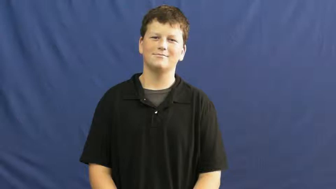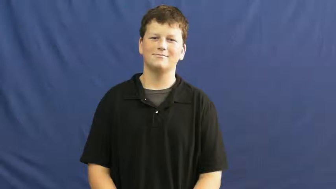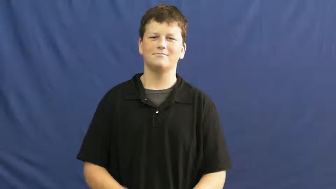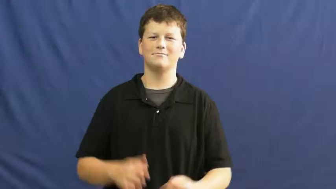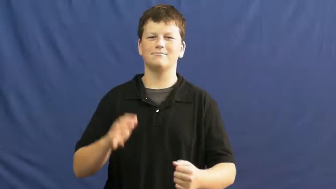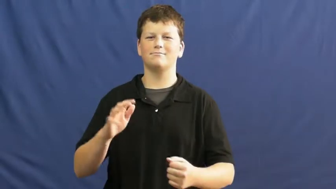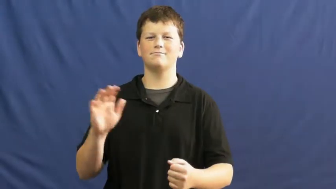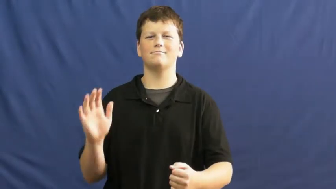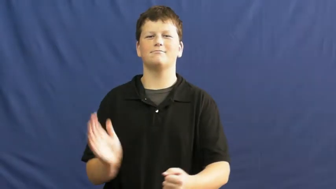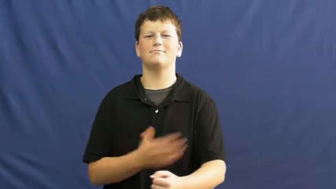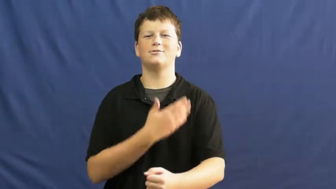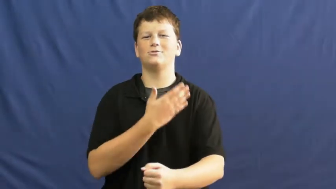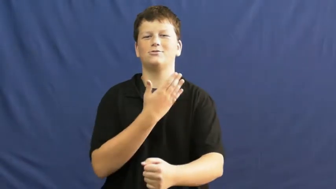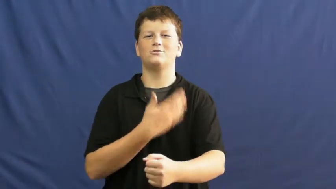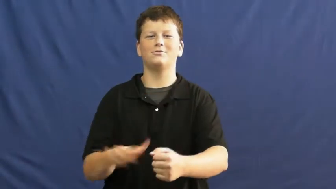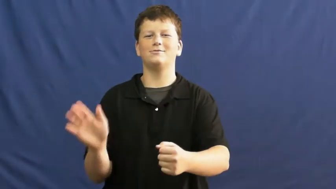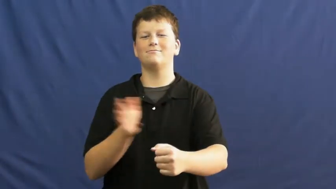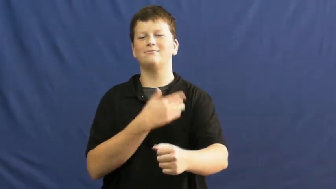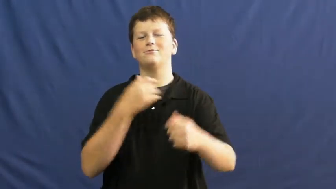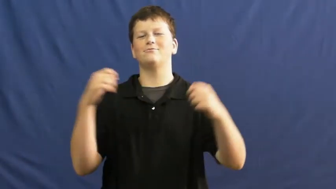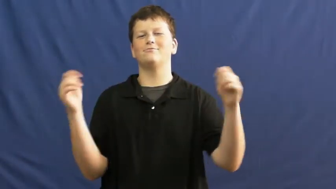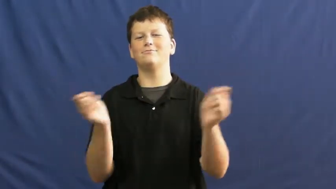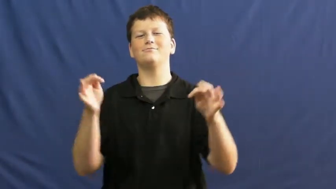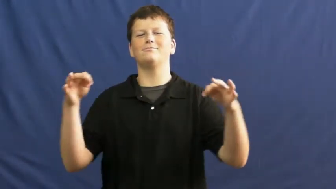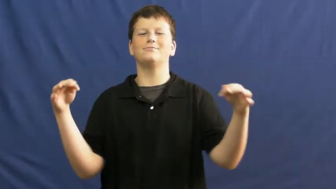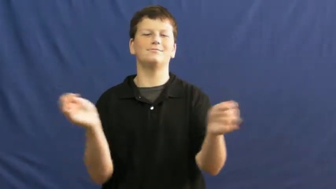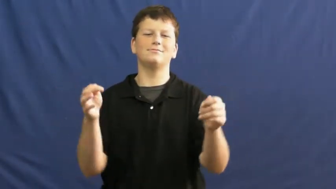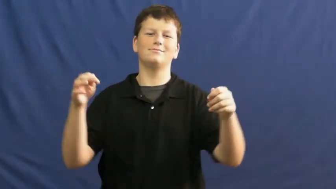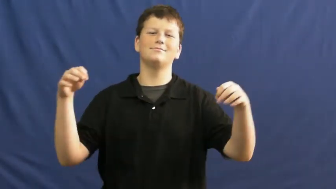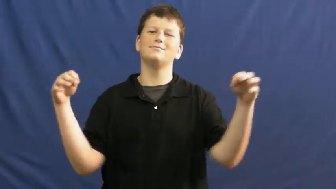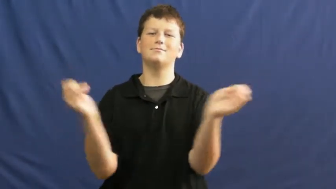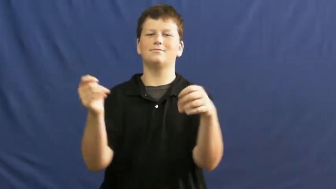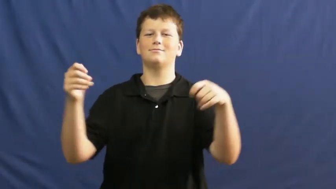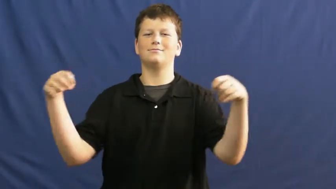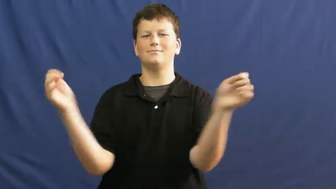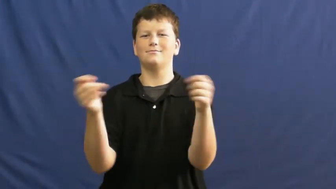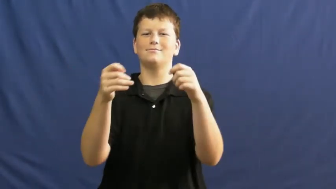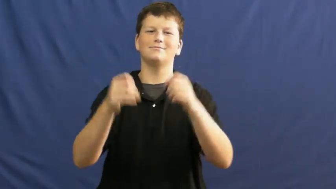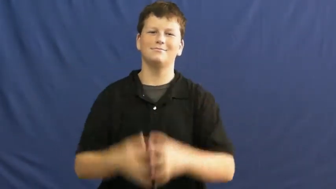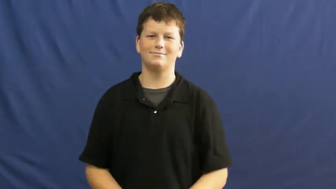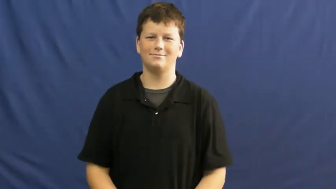lilt